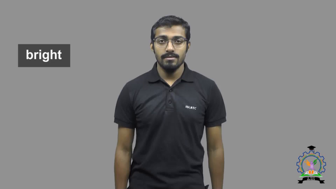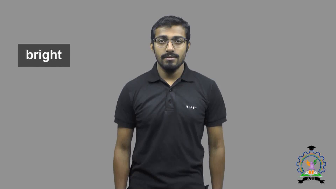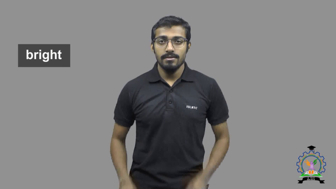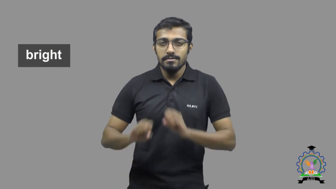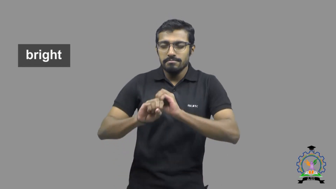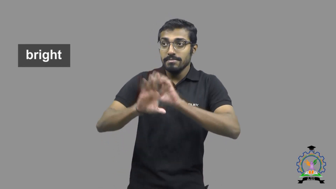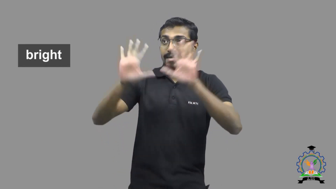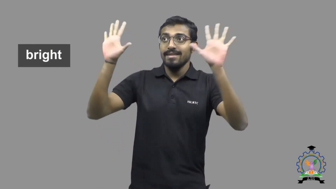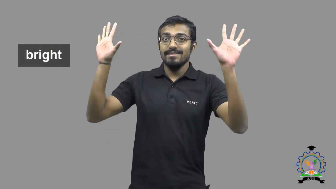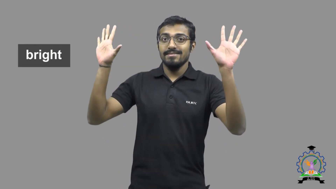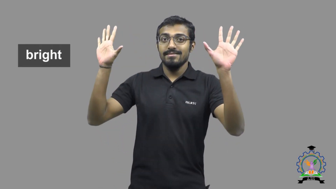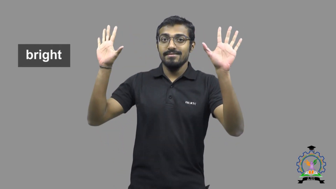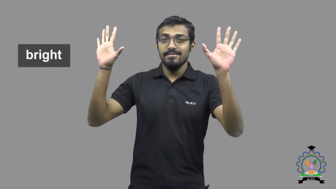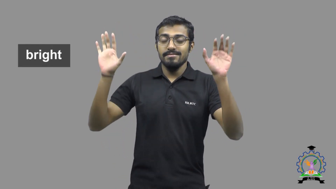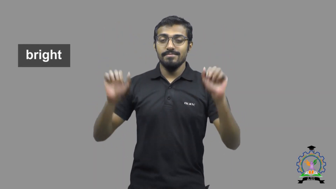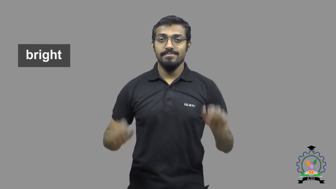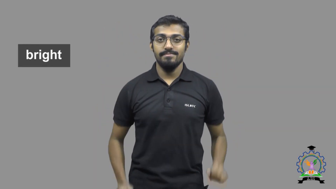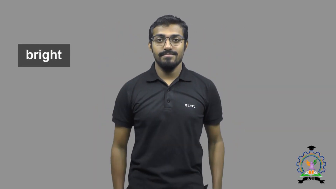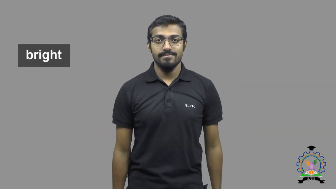bright